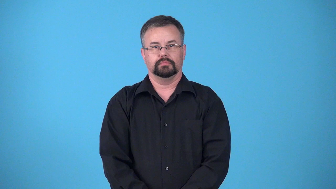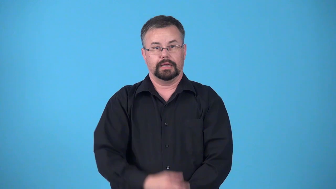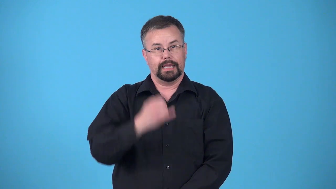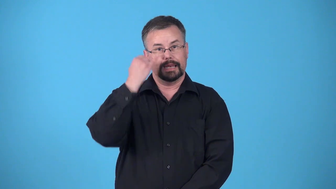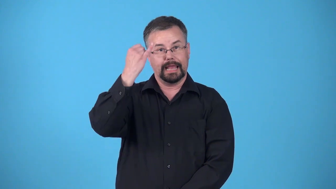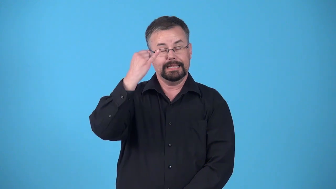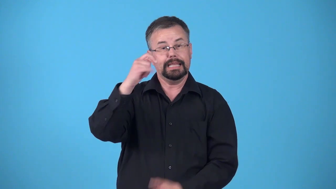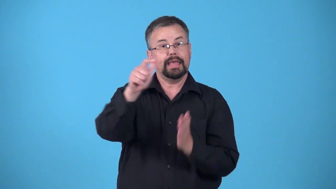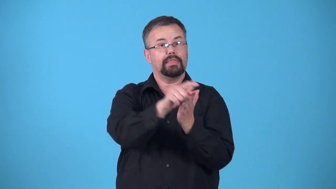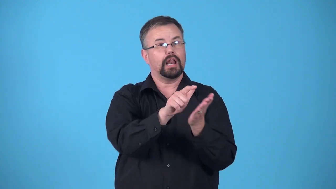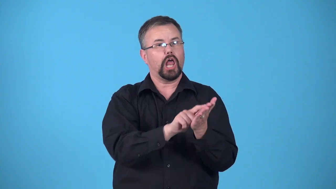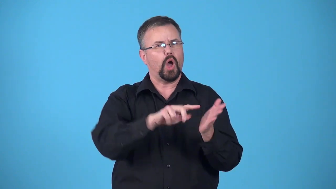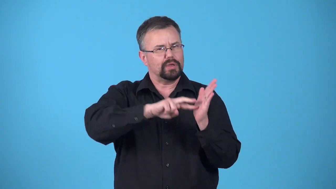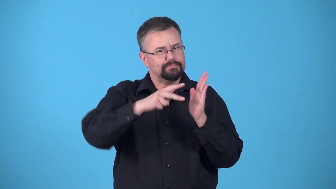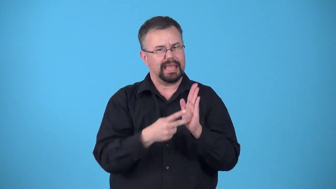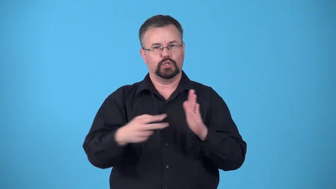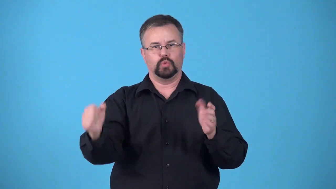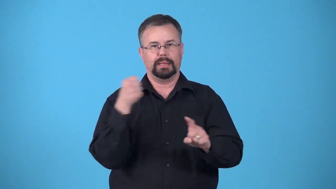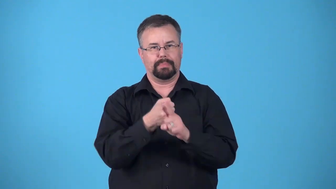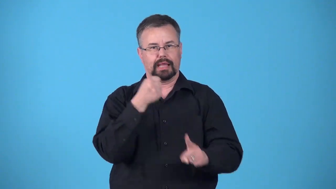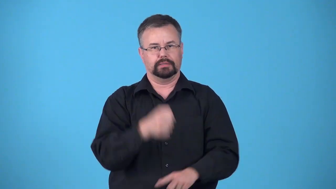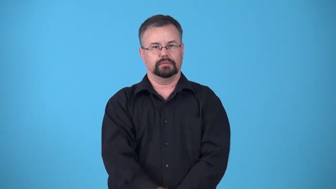spirit of the law